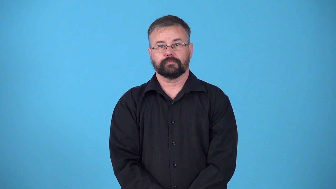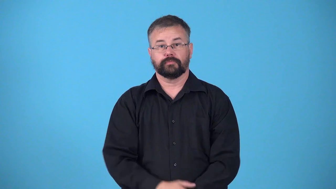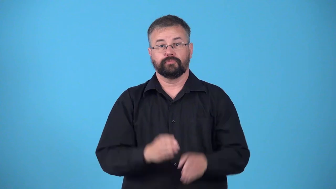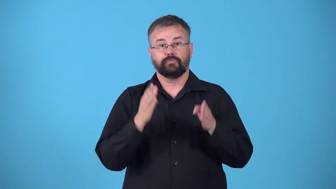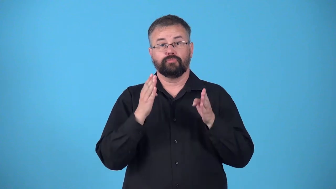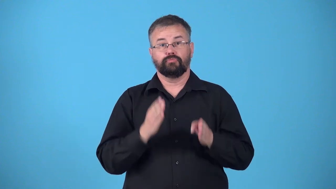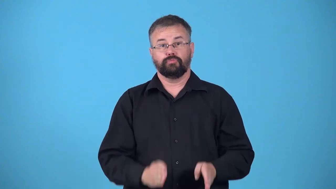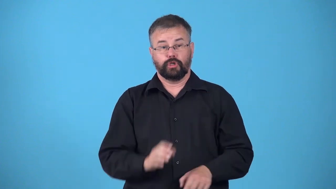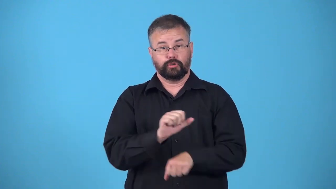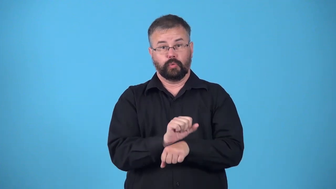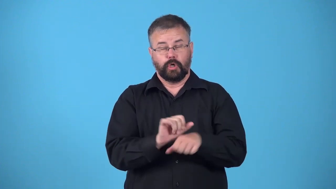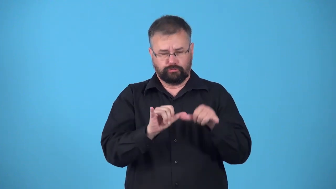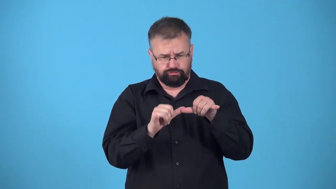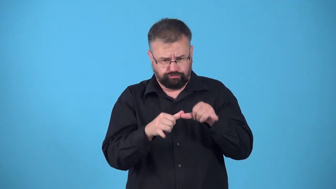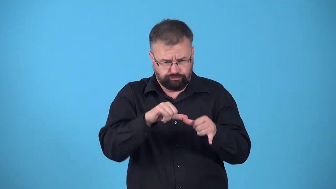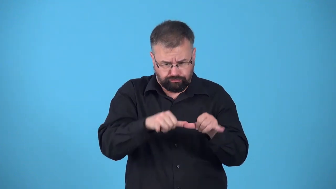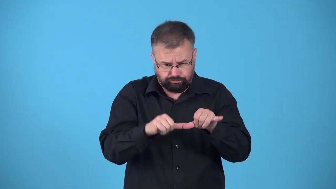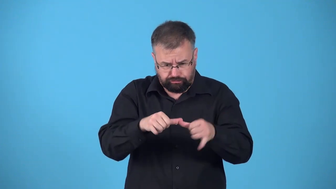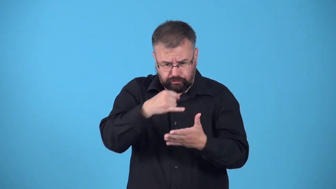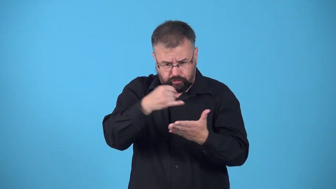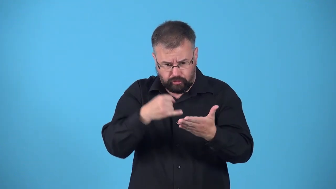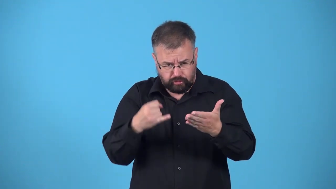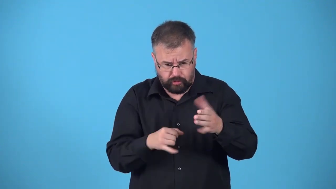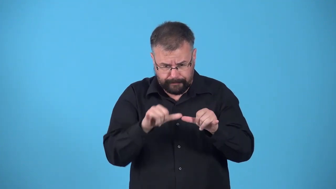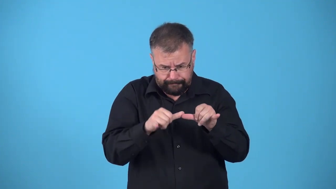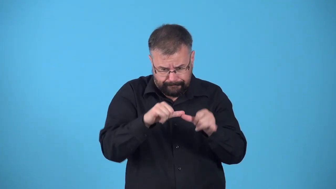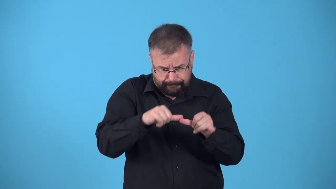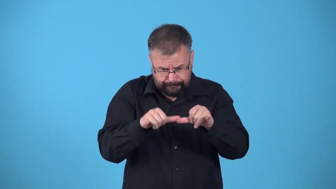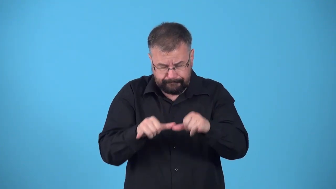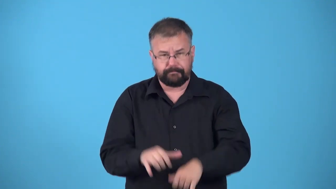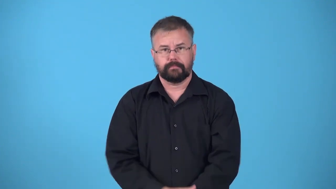draftsman